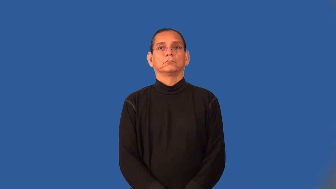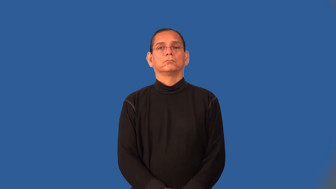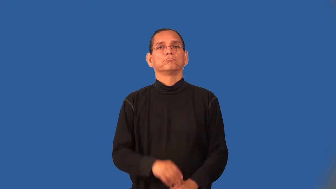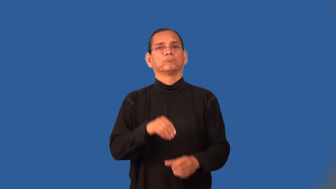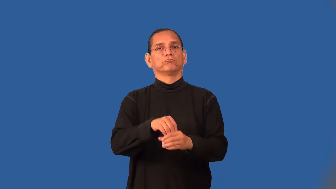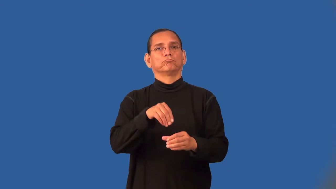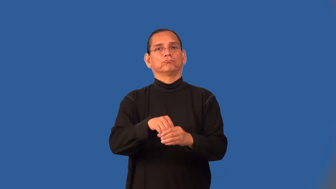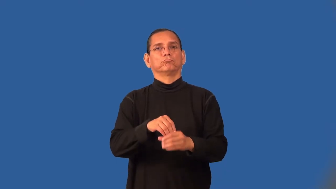therein